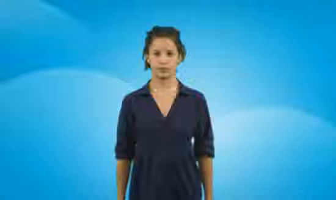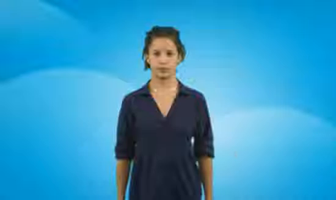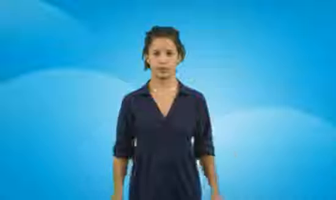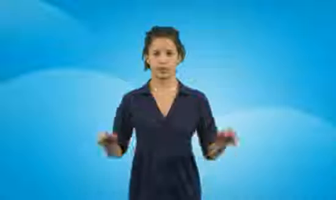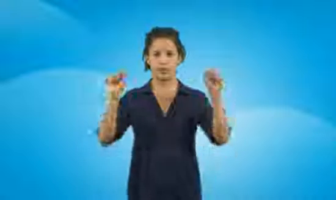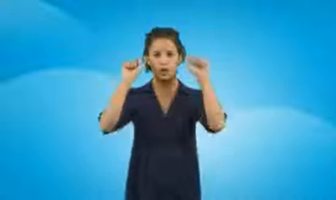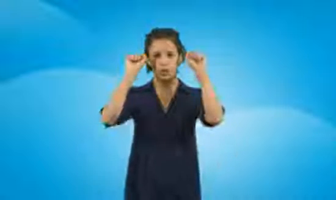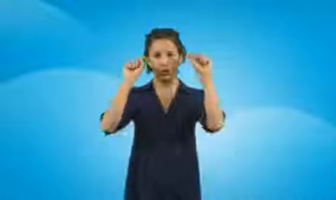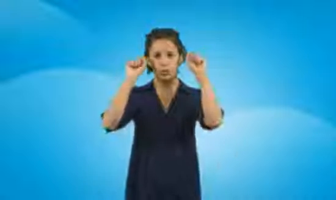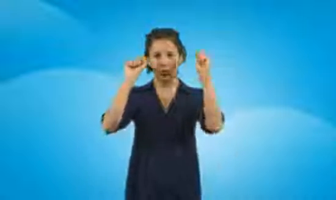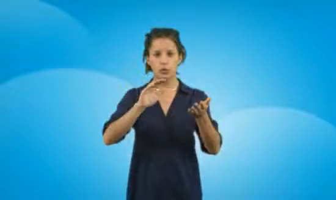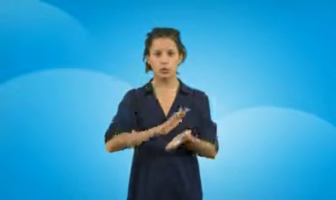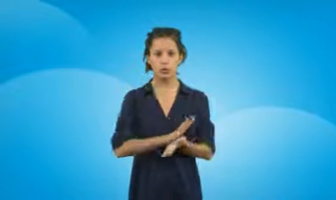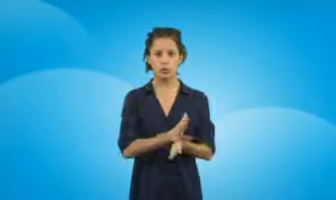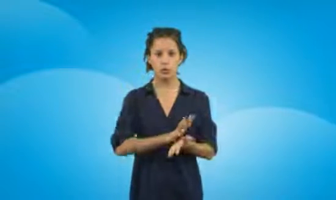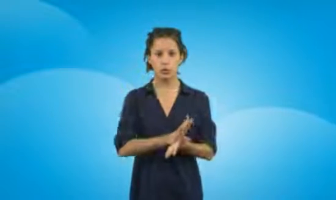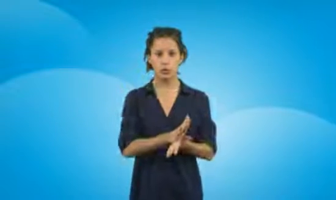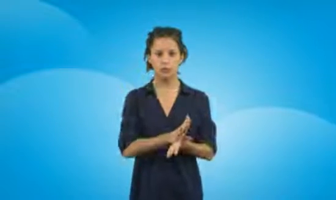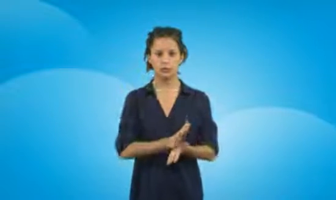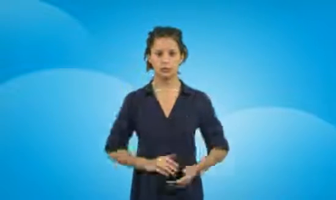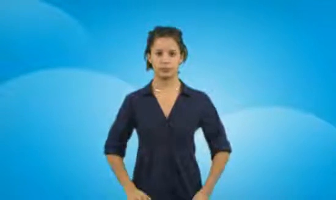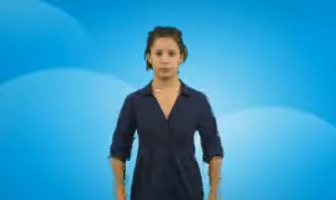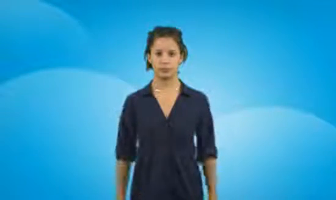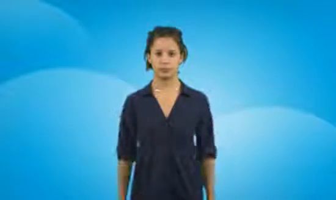Sheep curd cheese